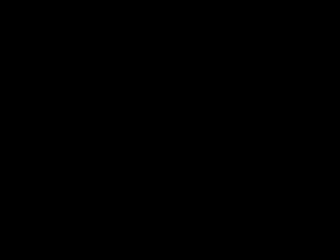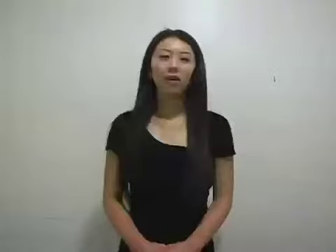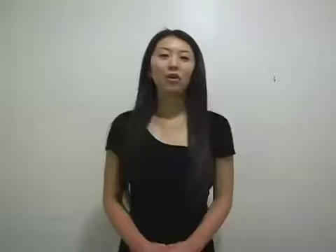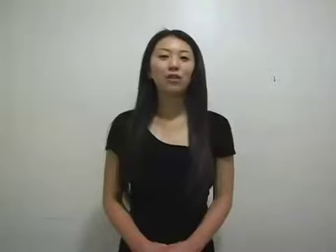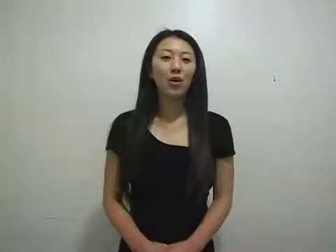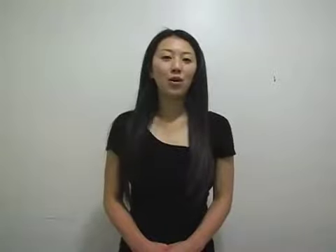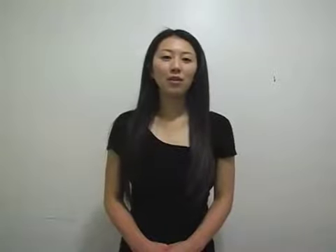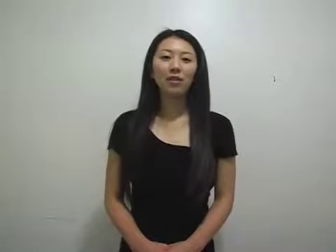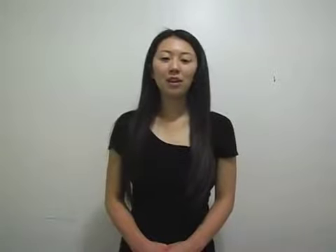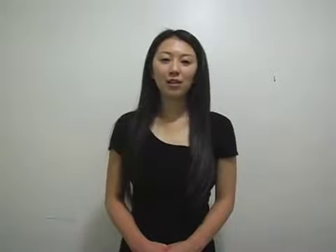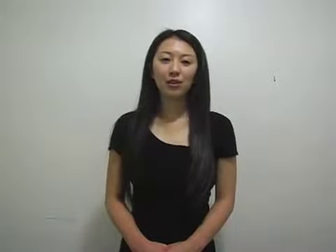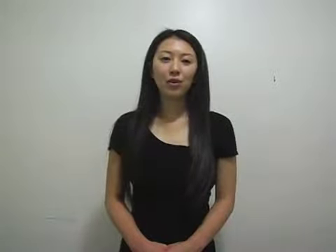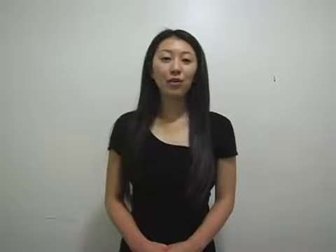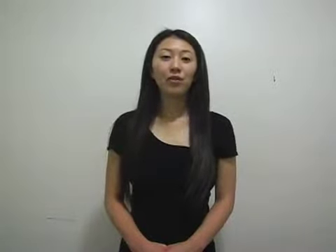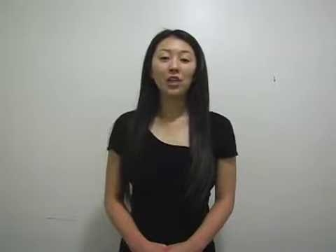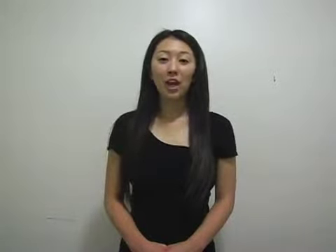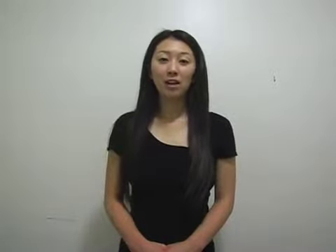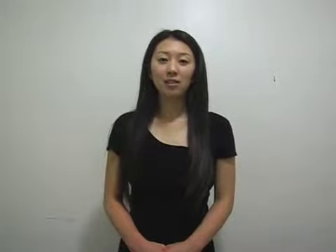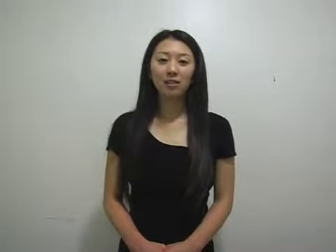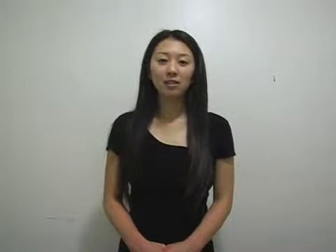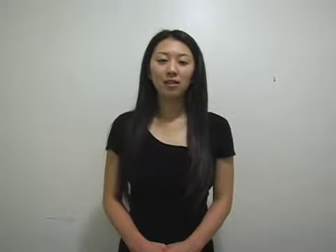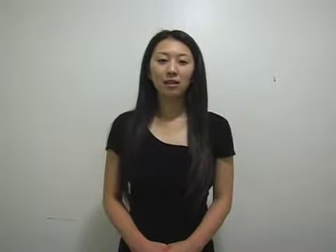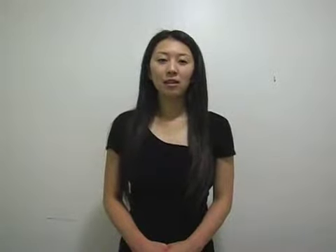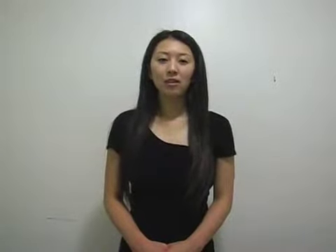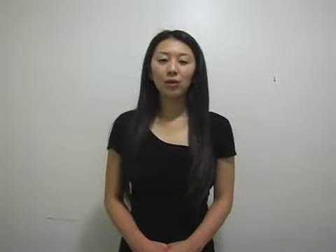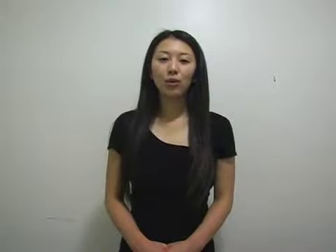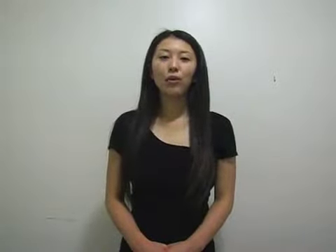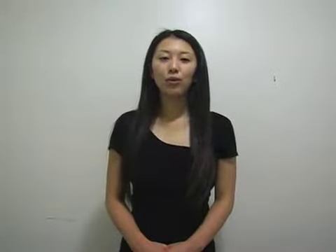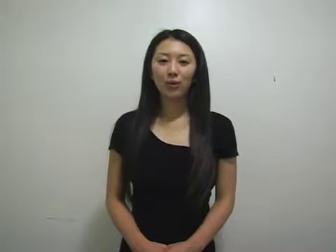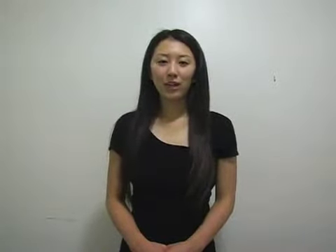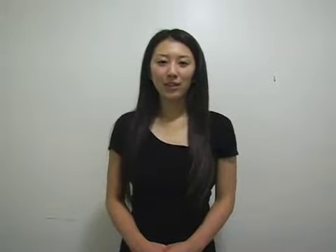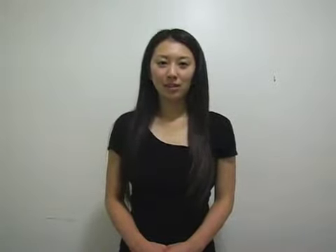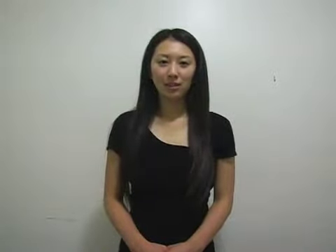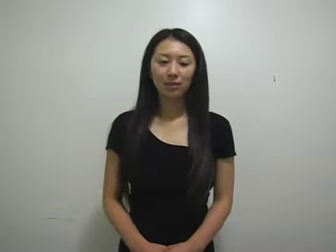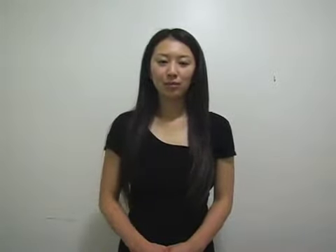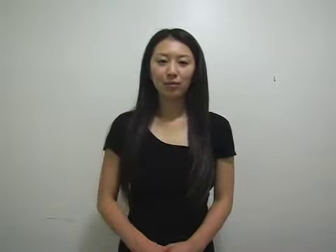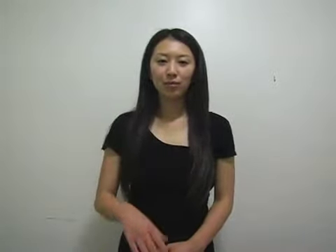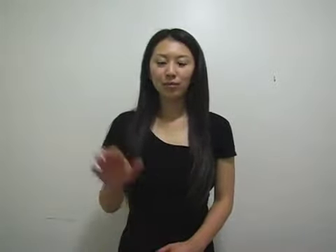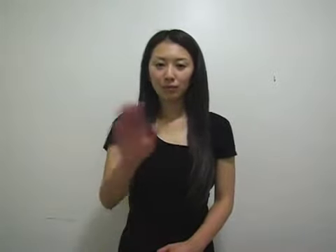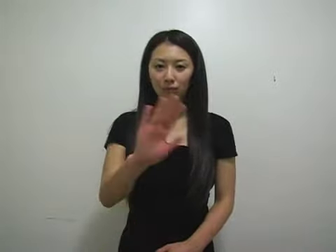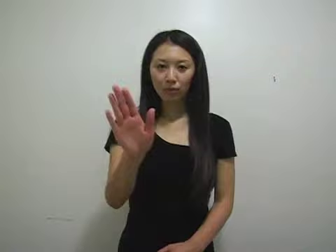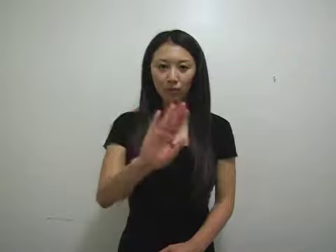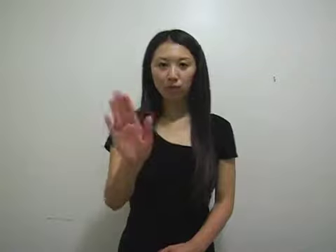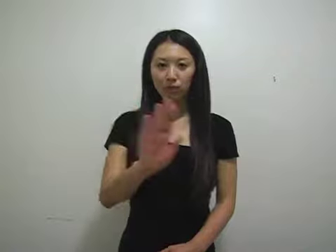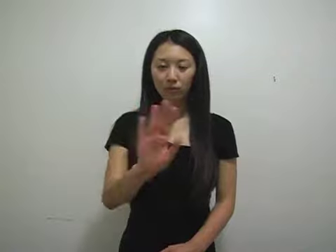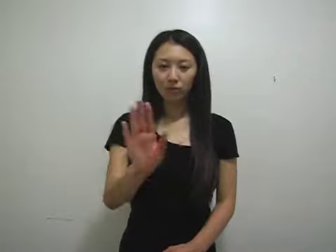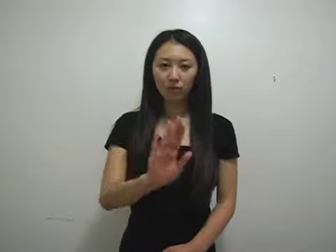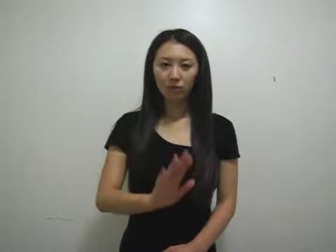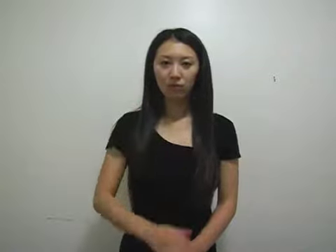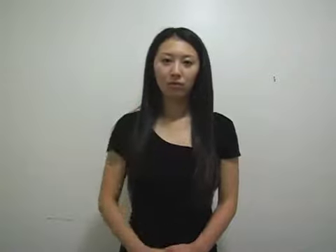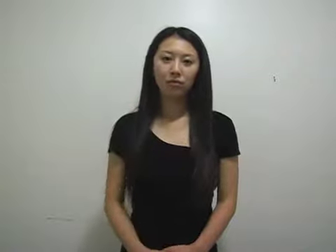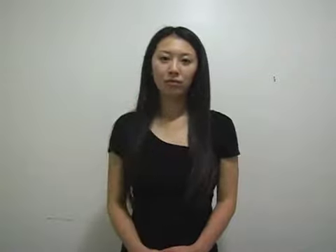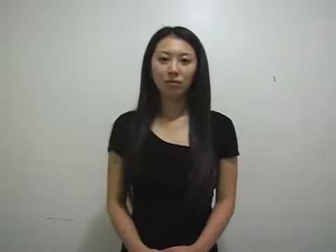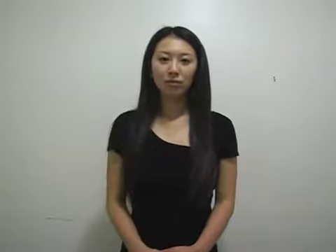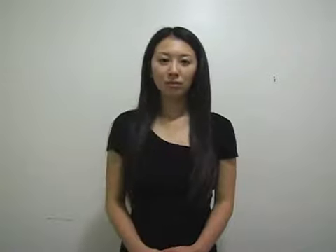Disagree